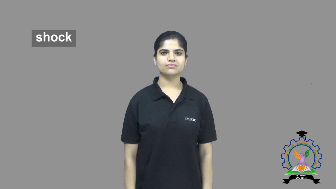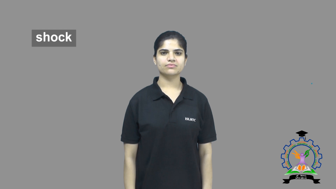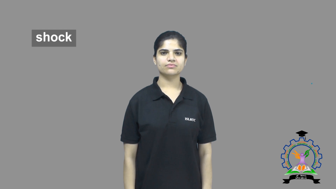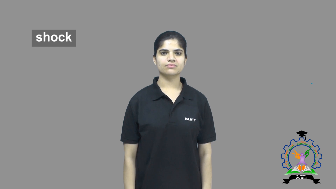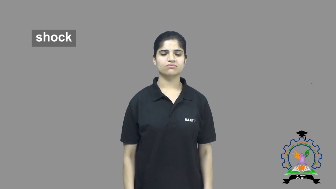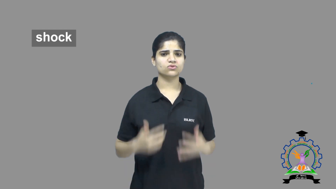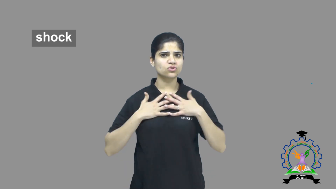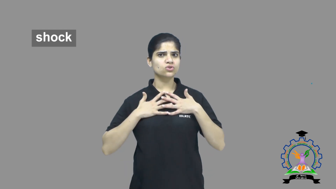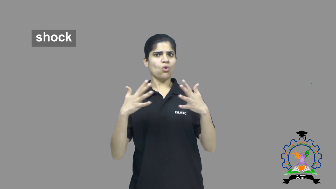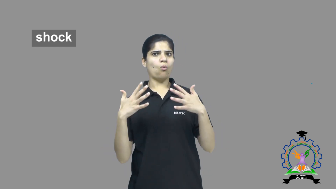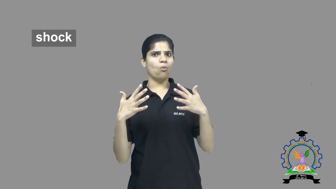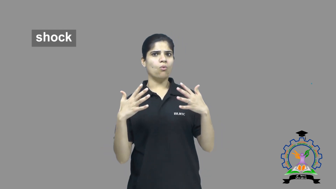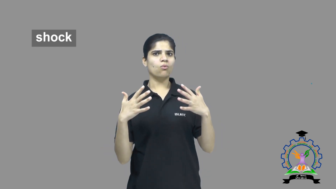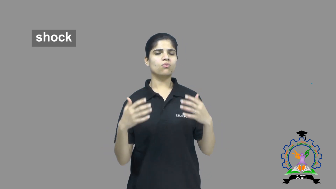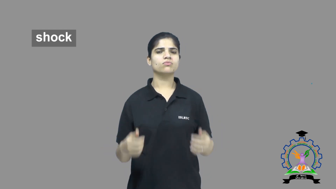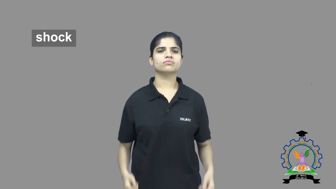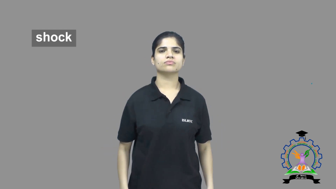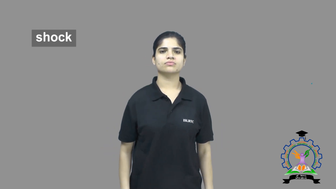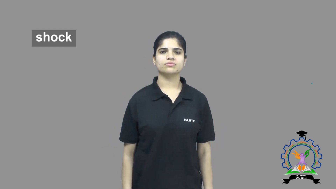shock